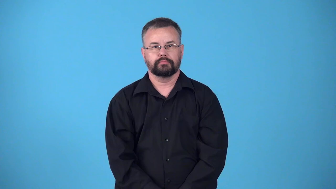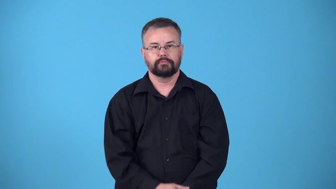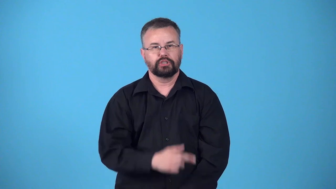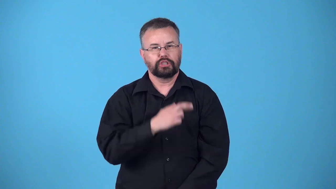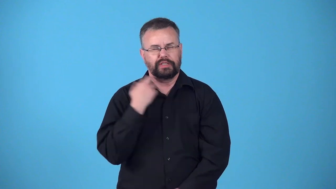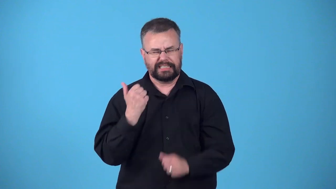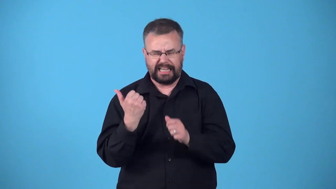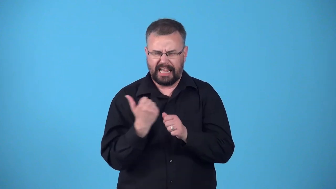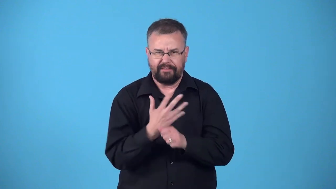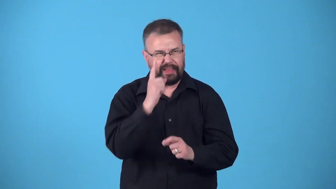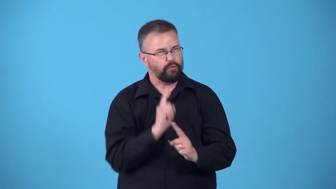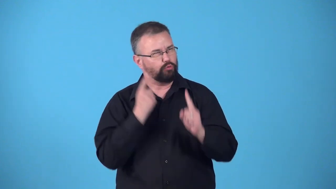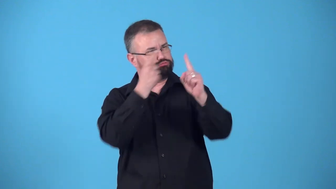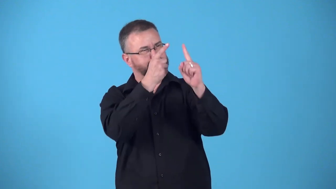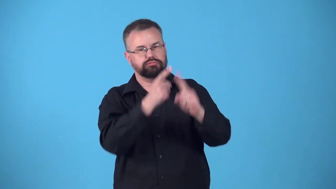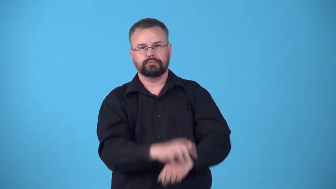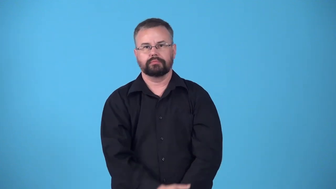go for broke